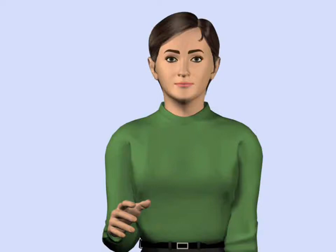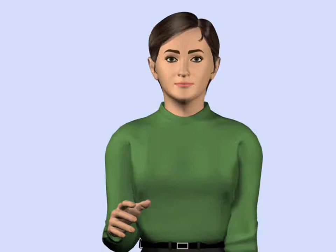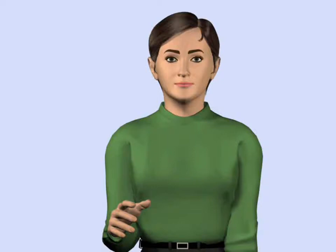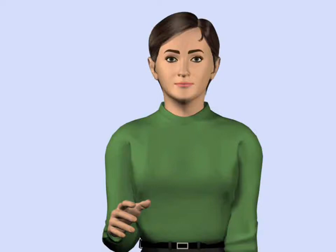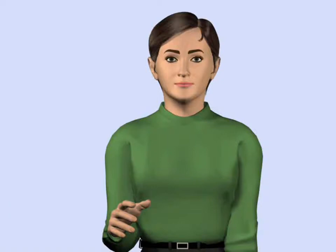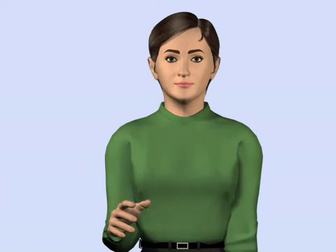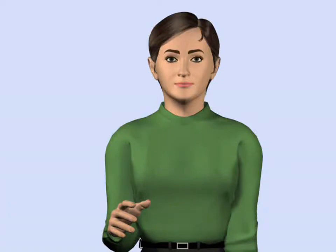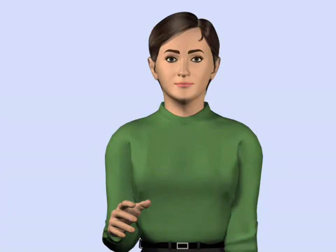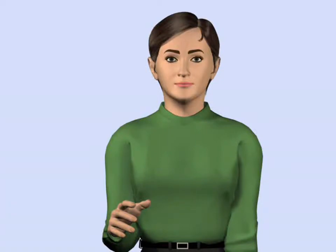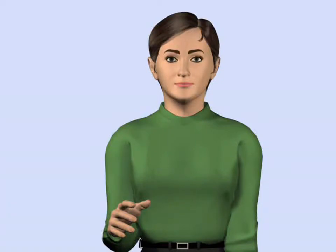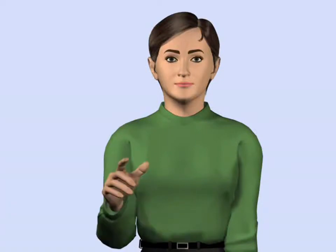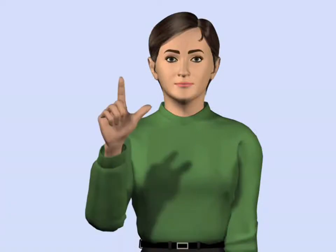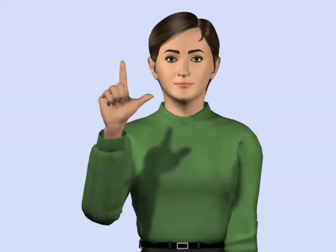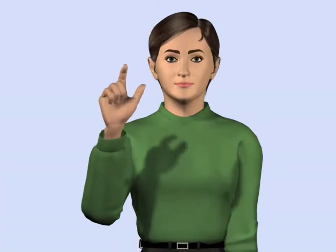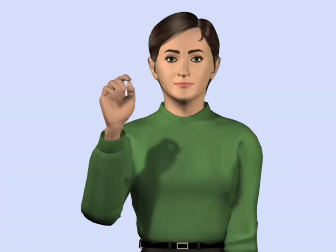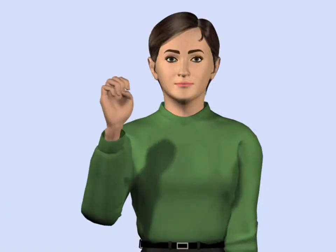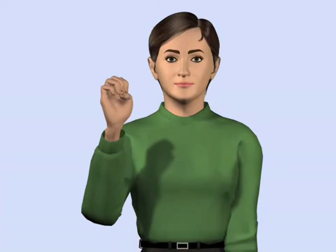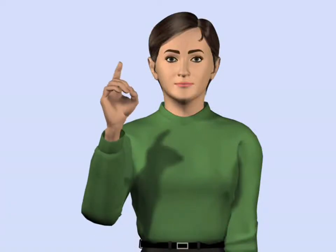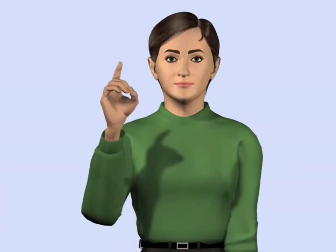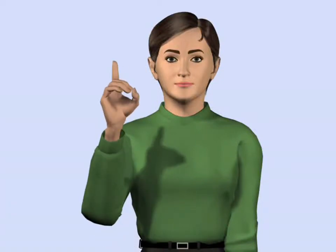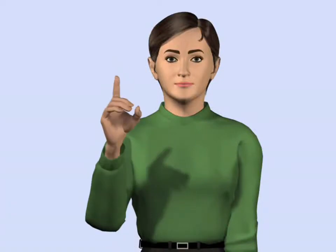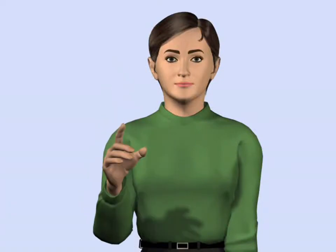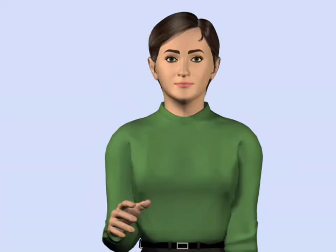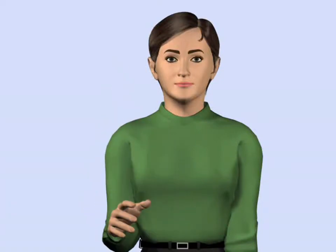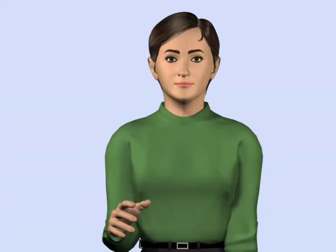led-bulb